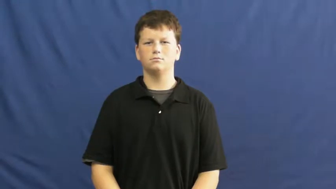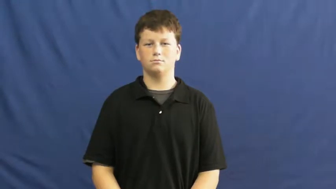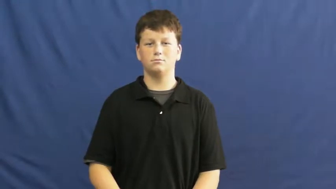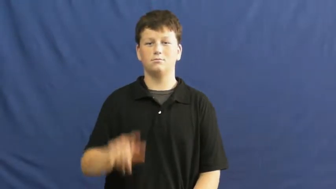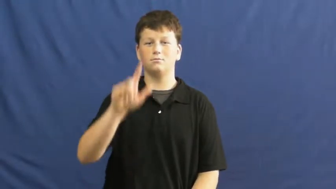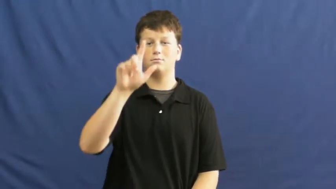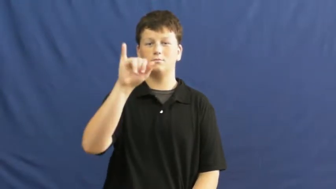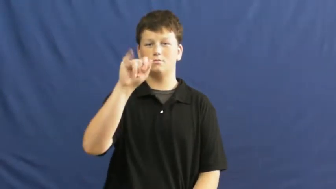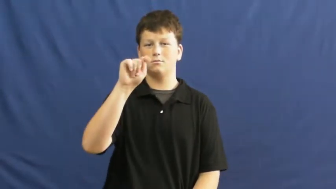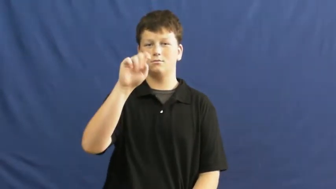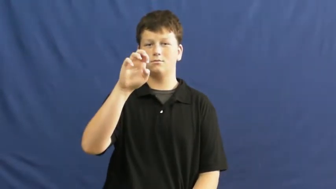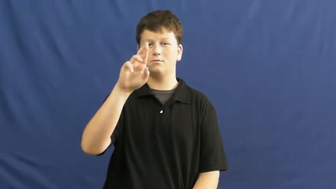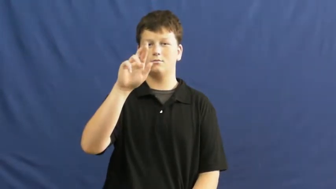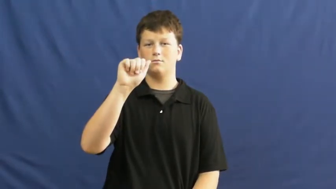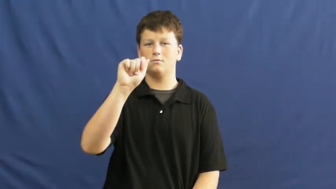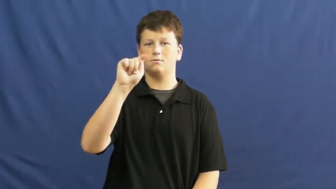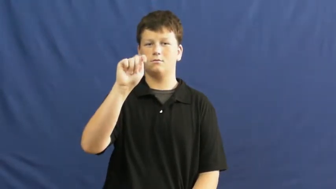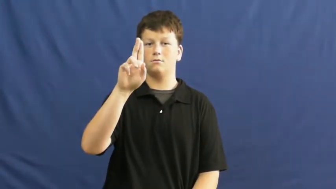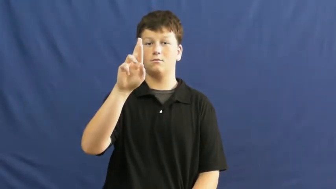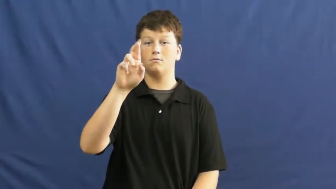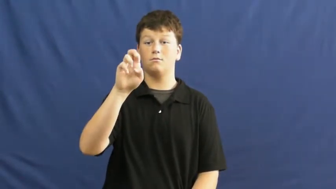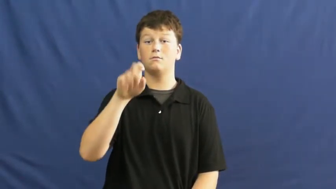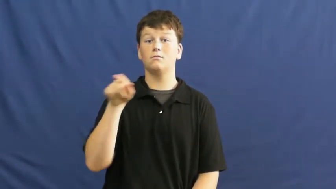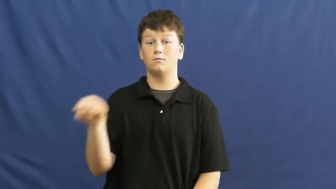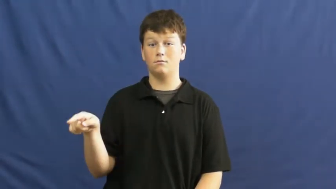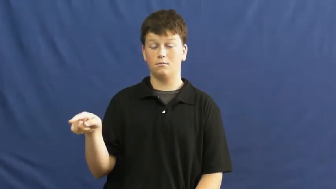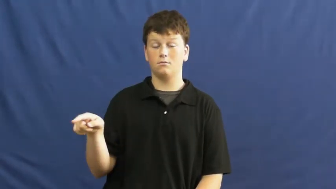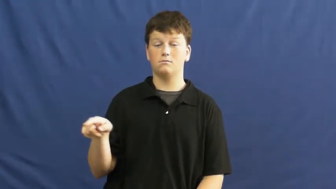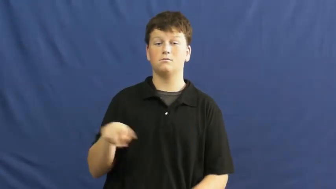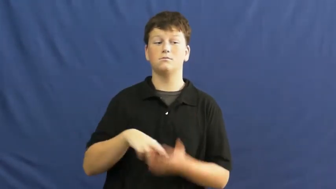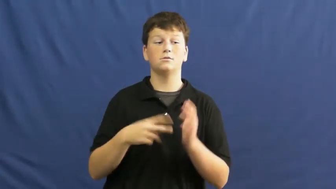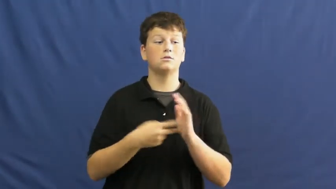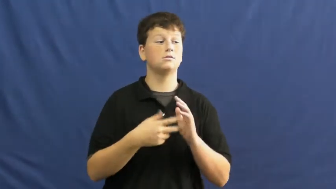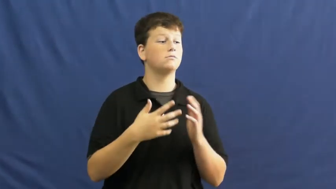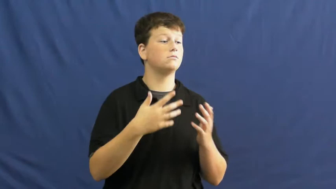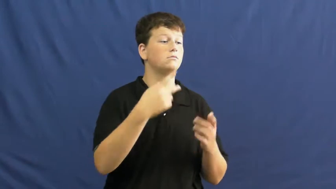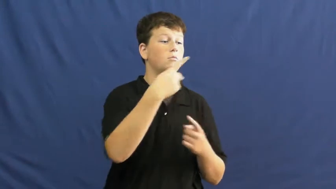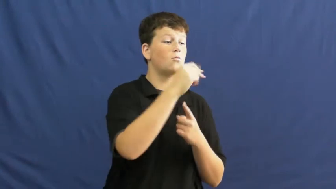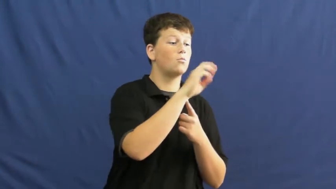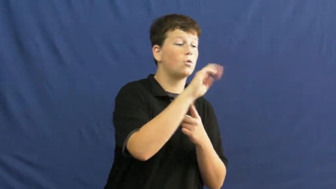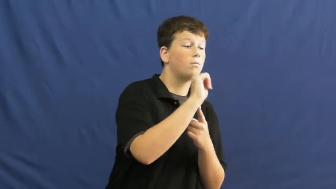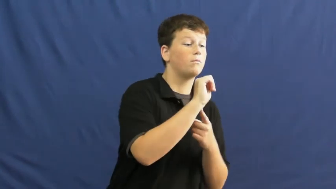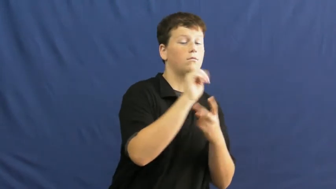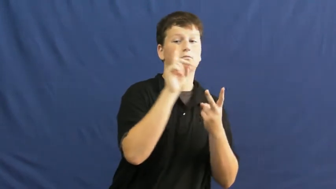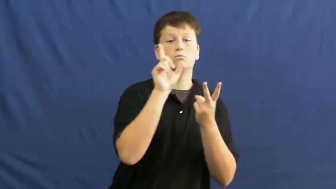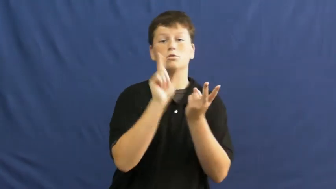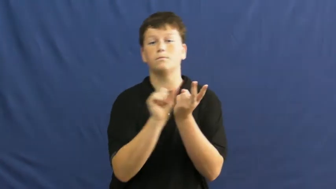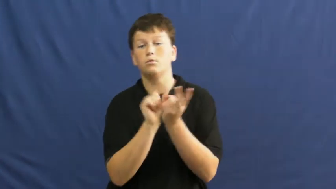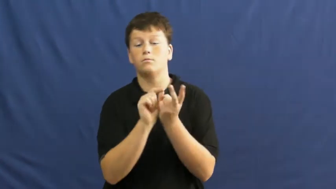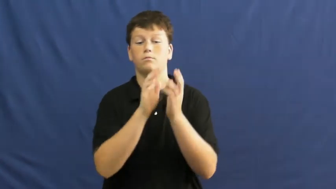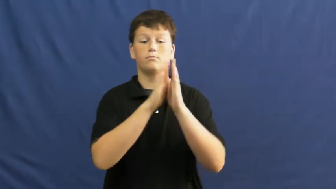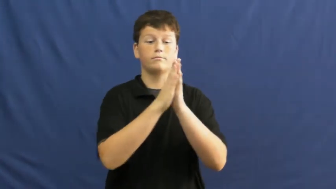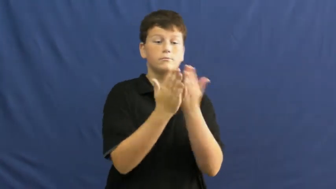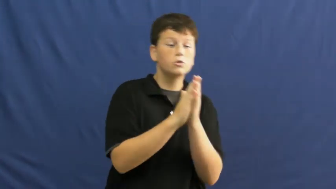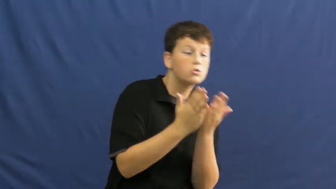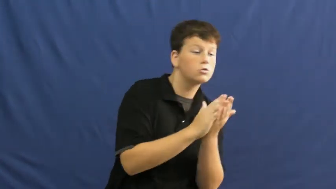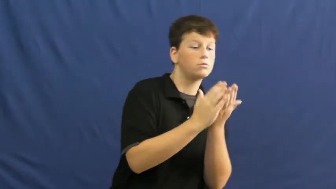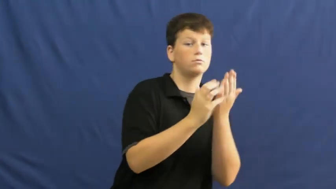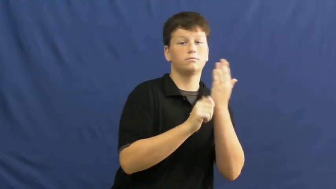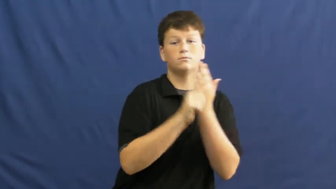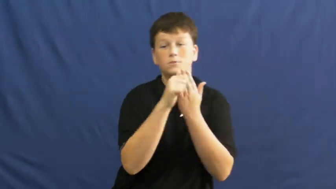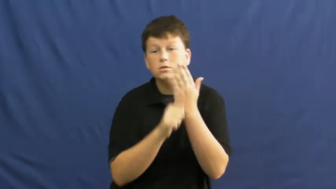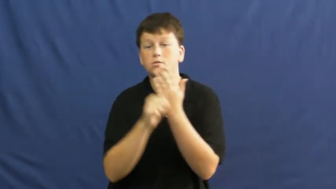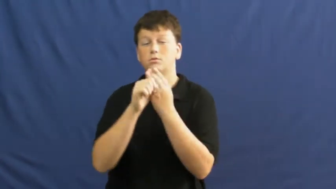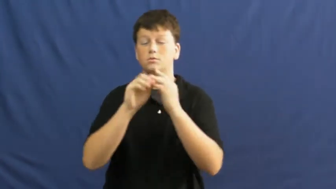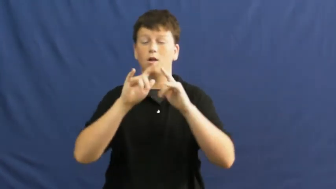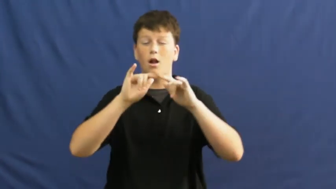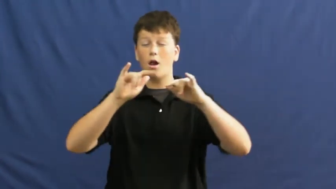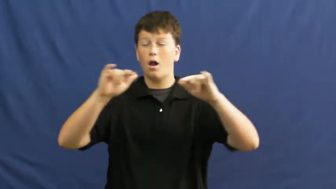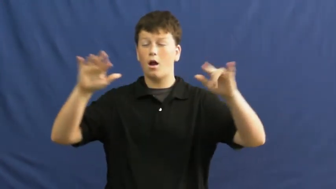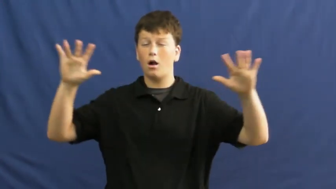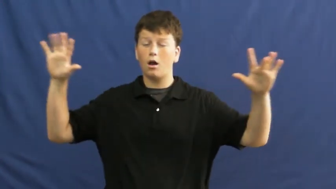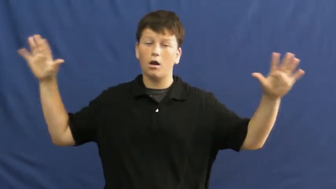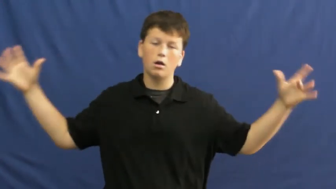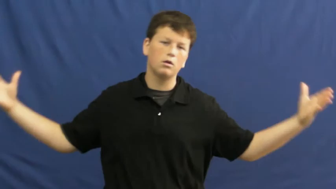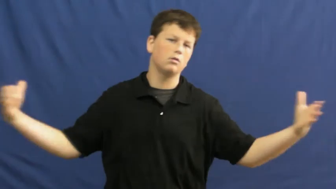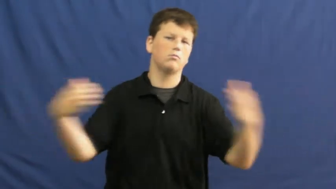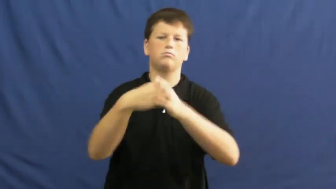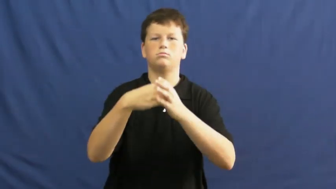literature